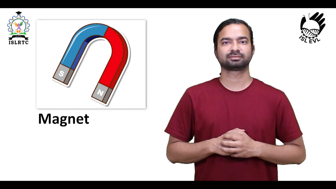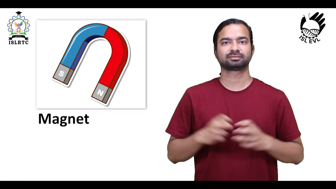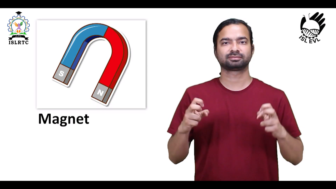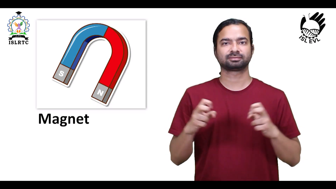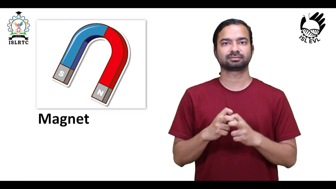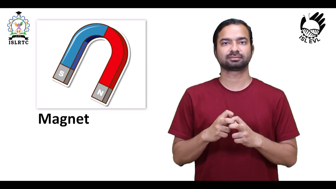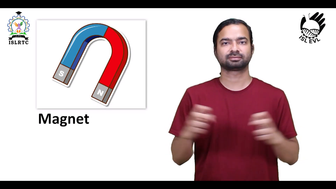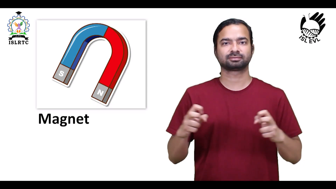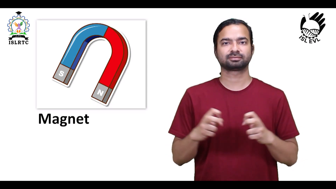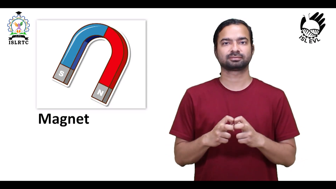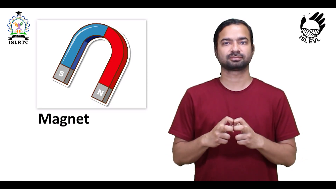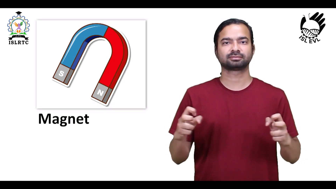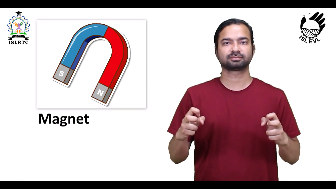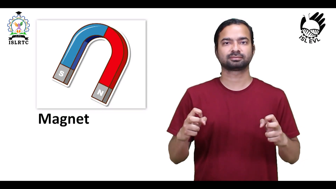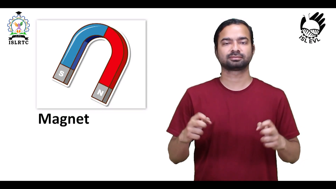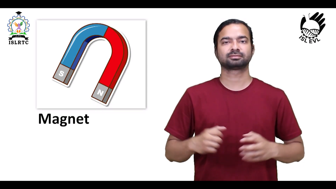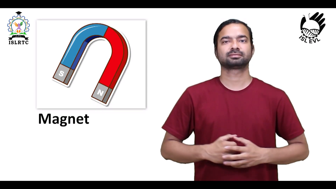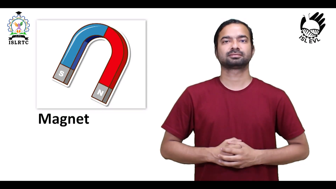Magnet